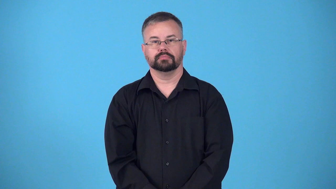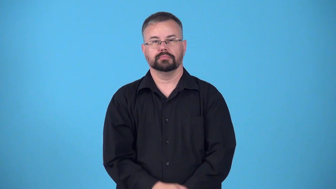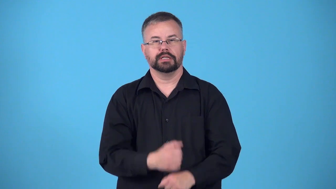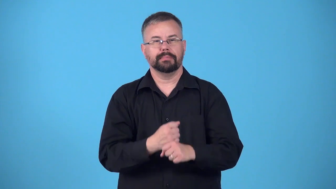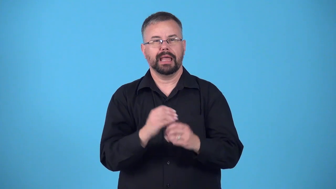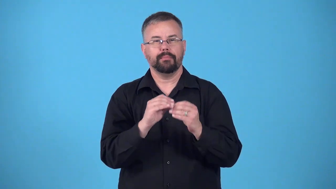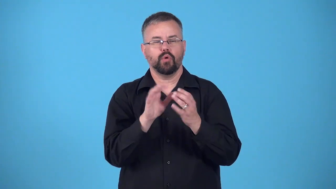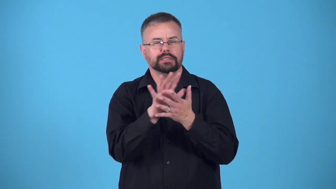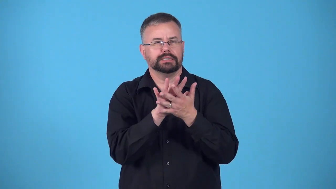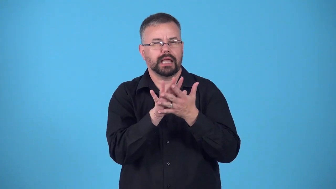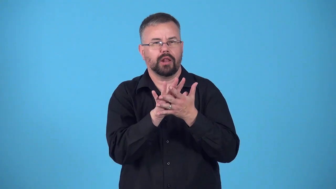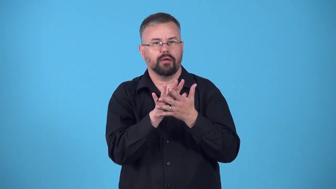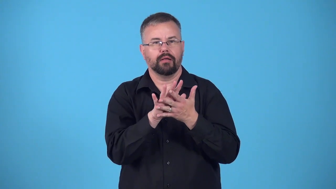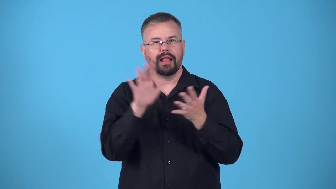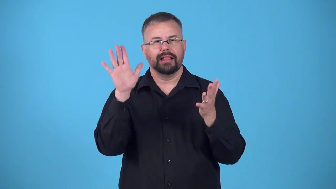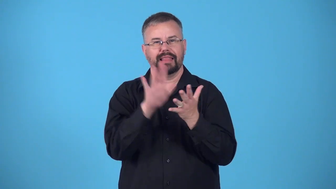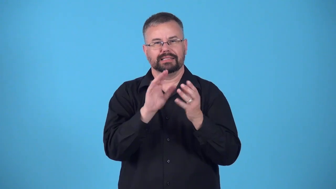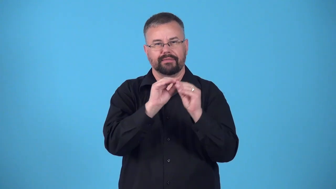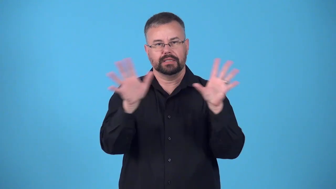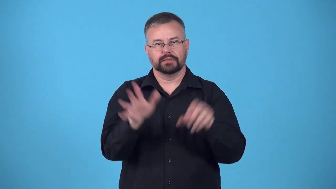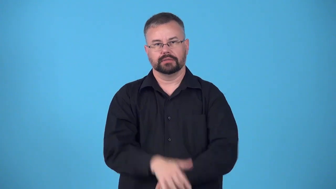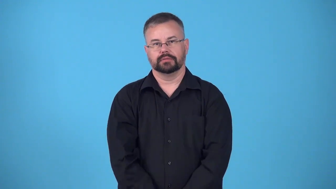make more subtle